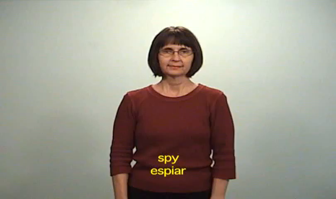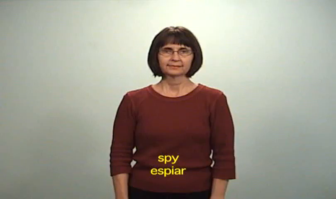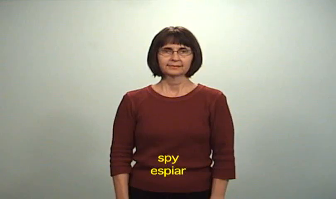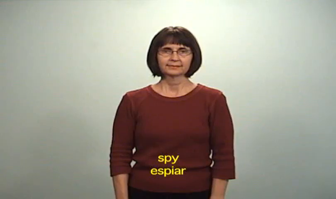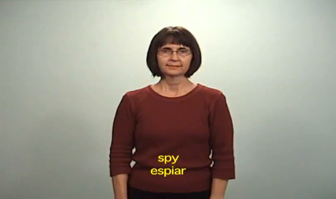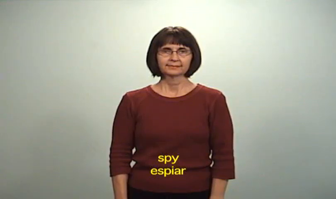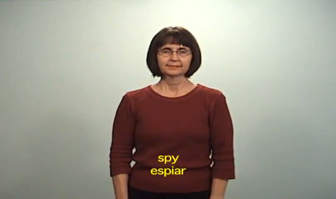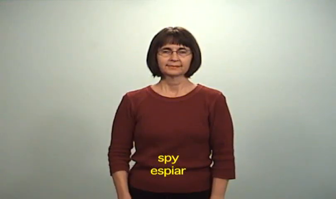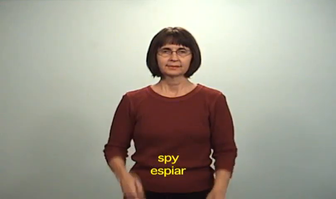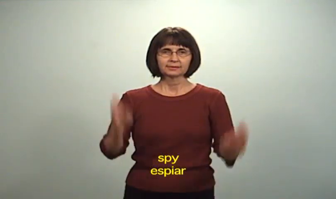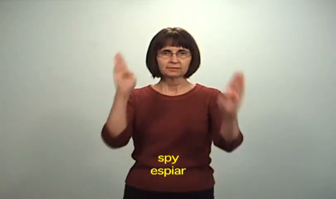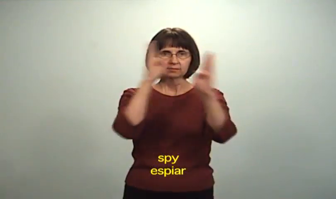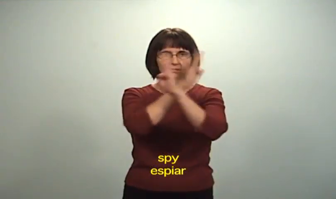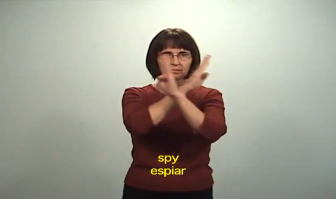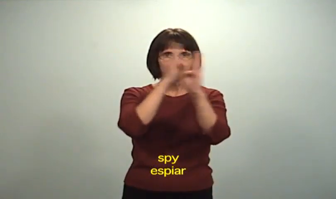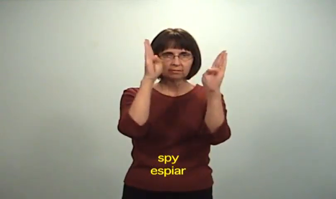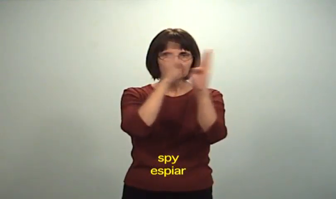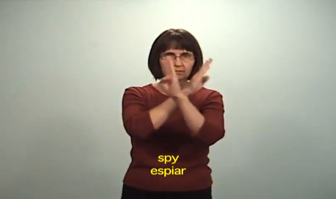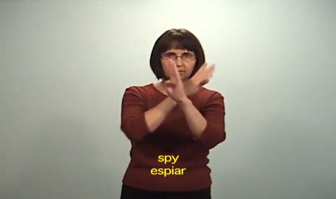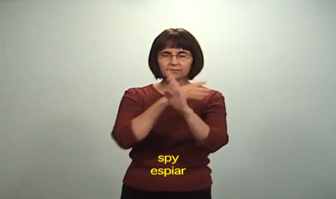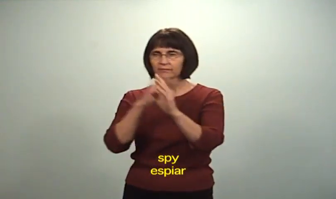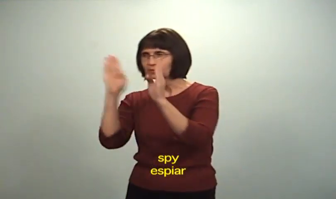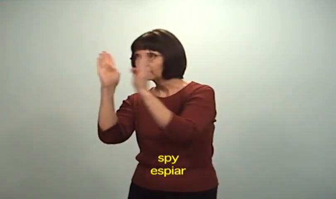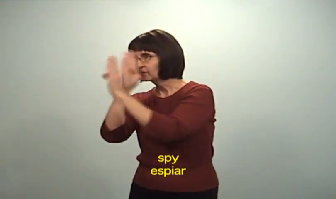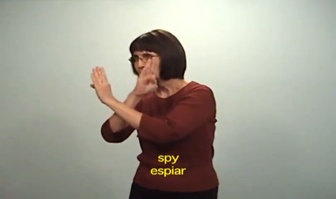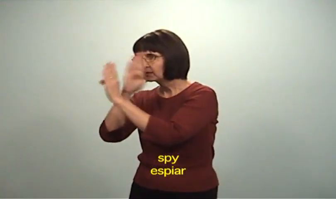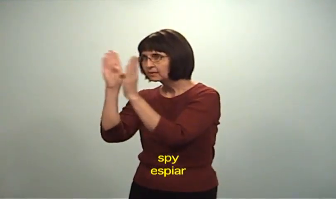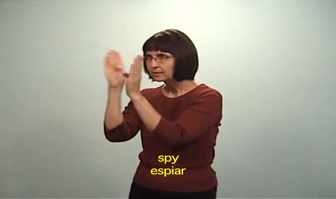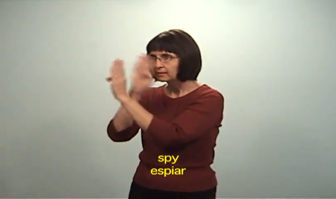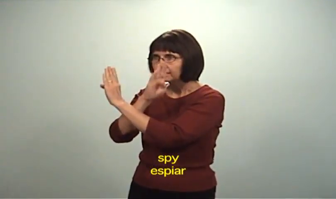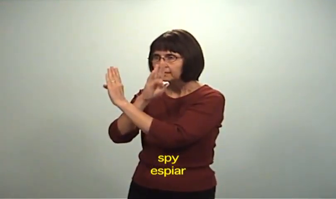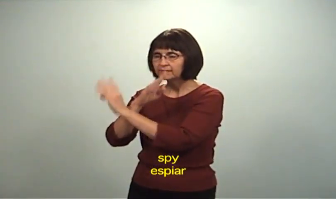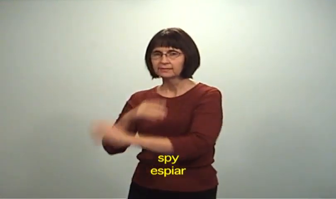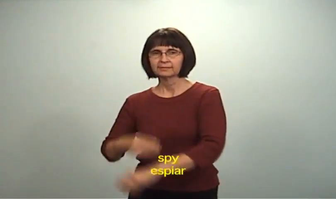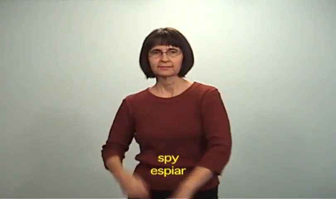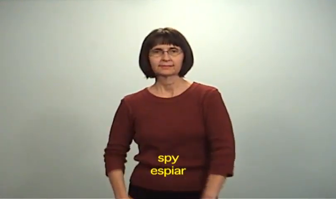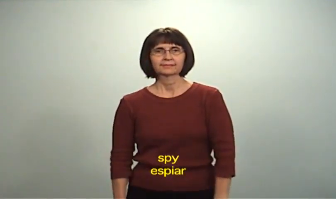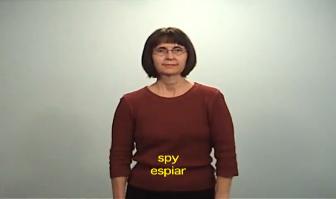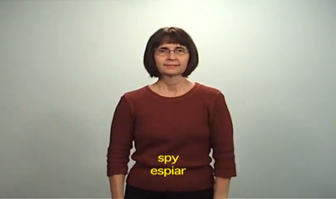Spy